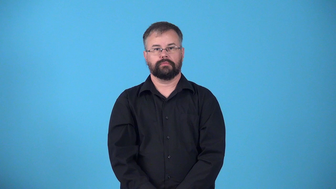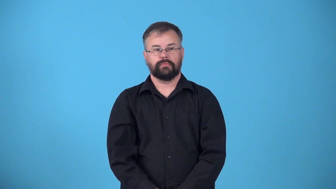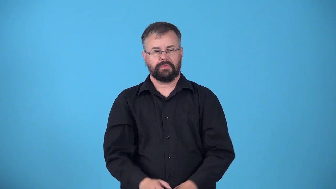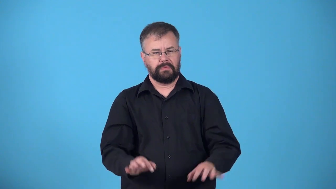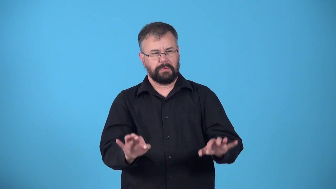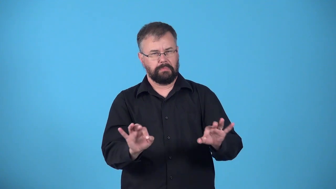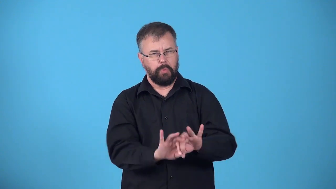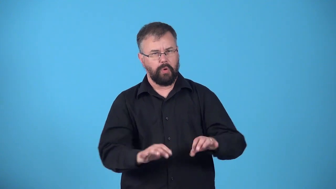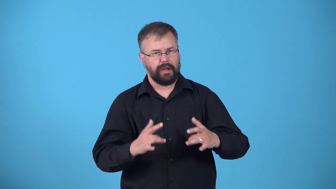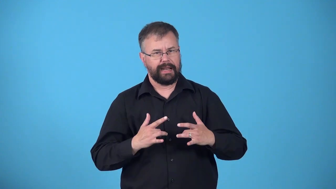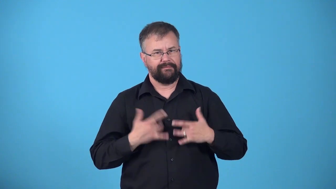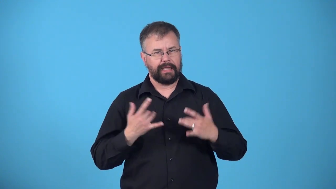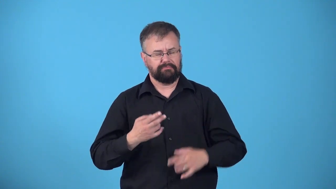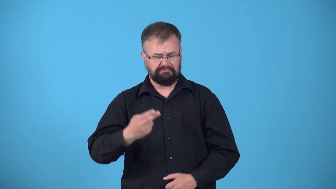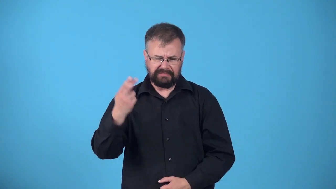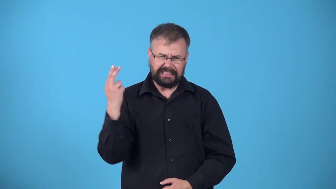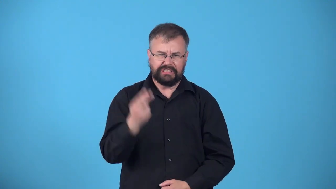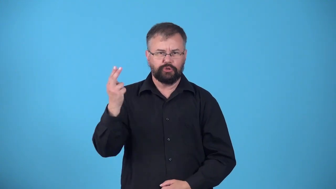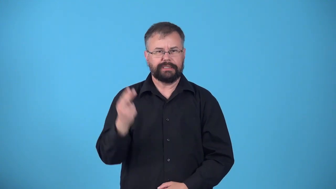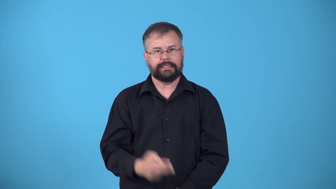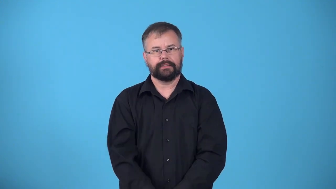historic